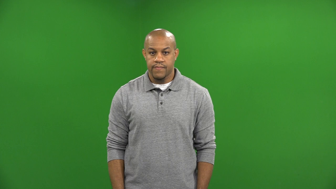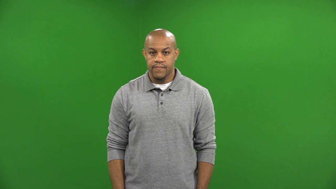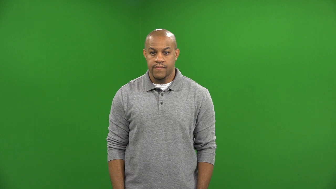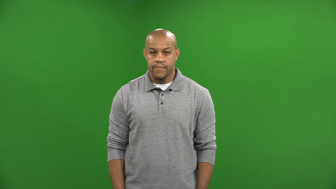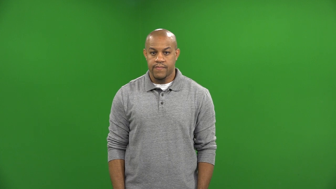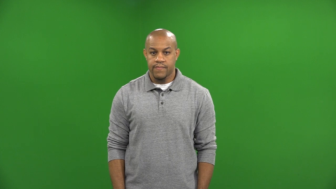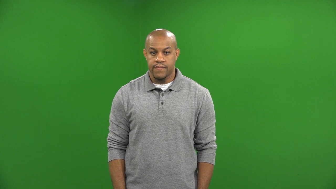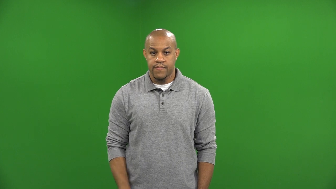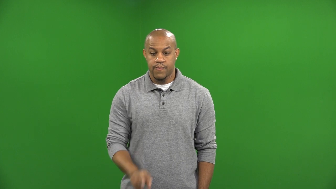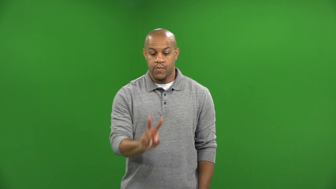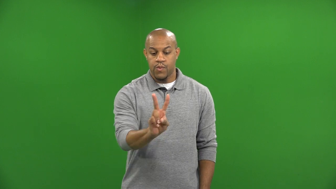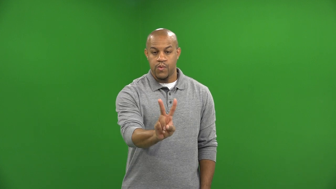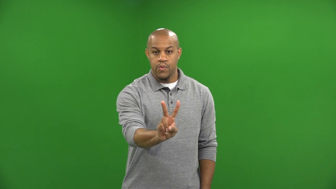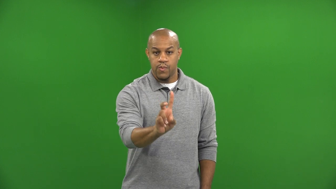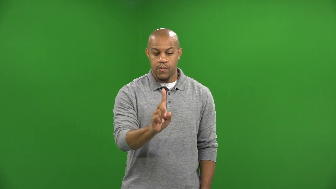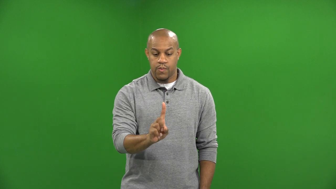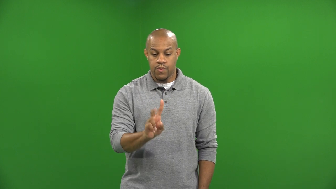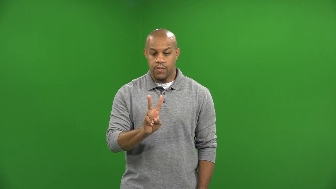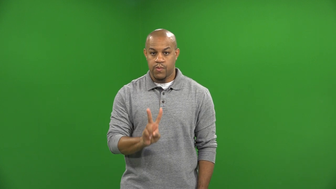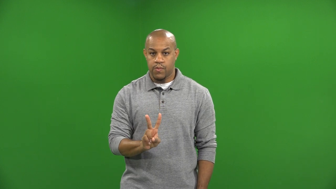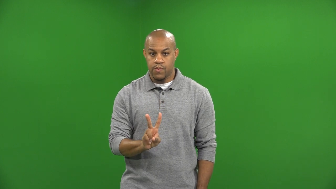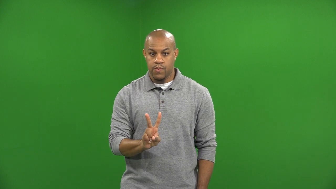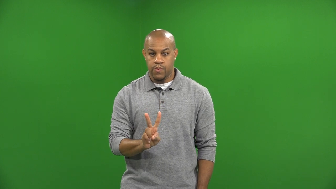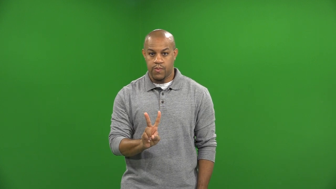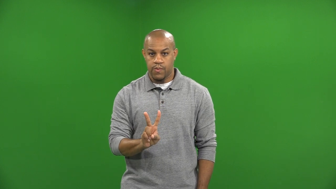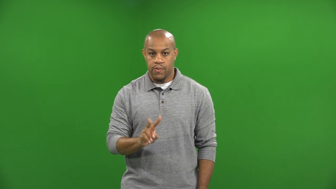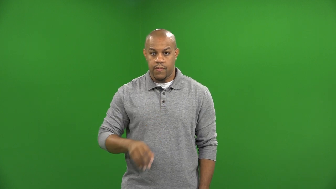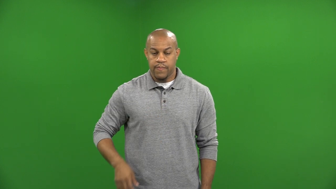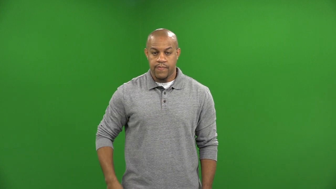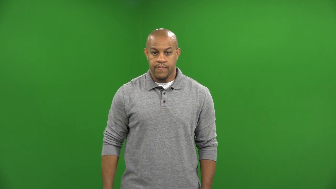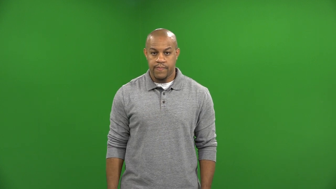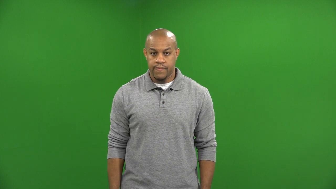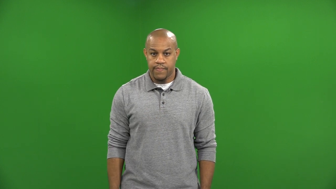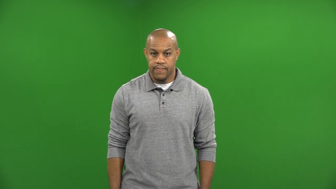Two one two zone